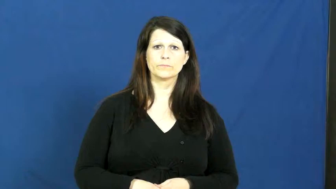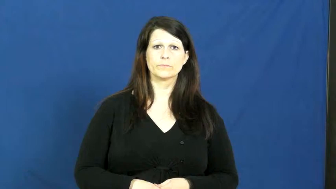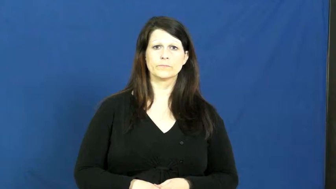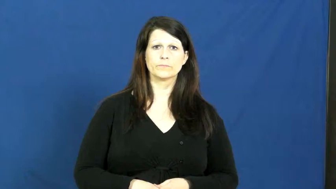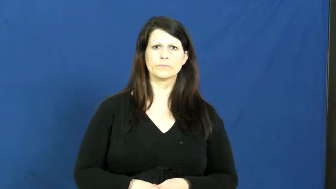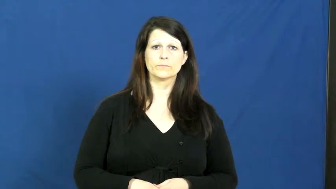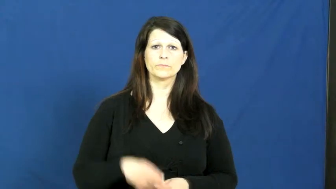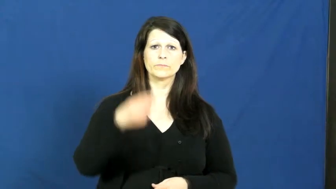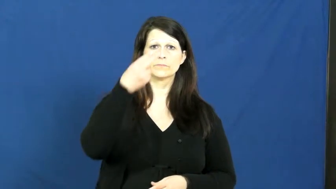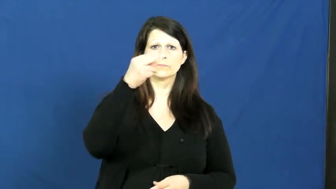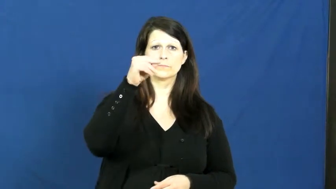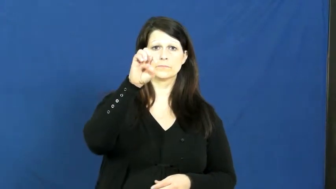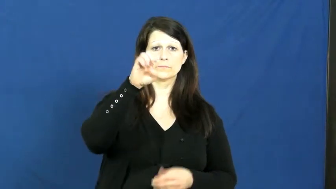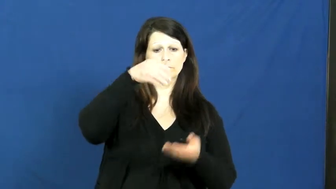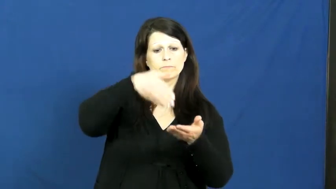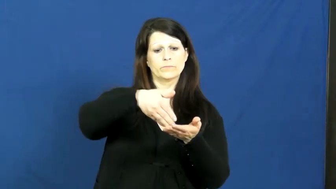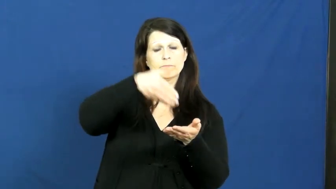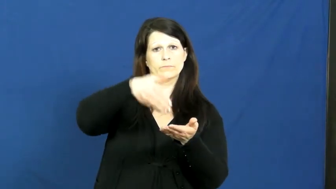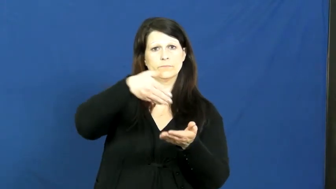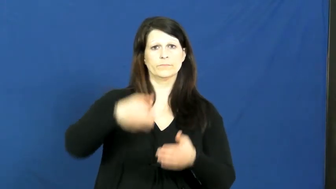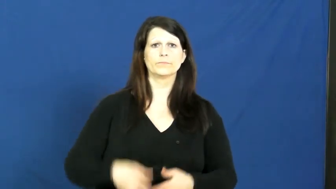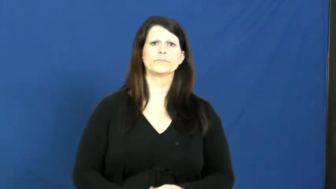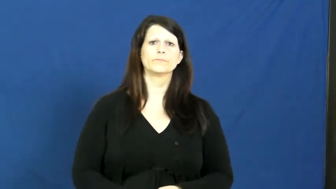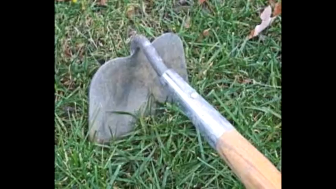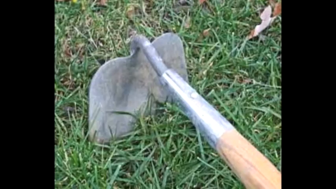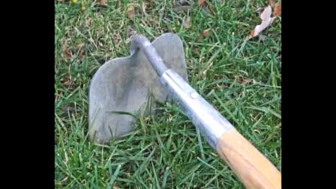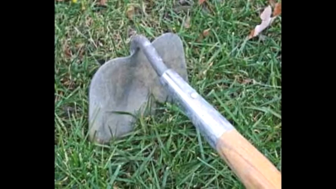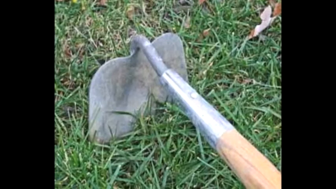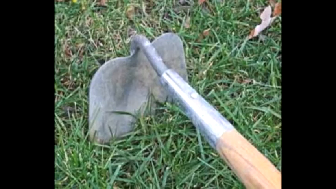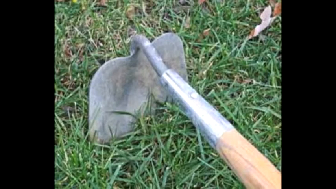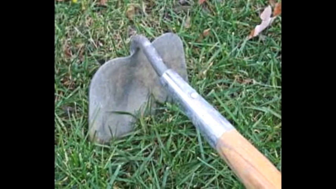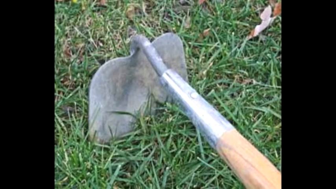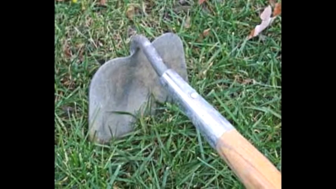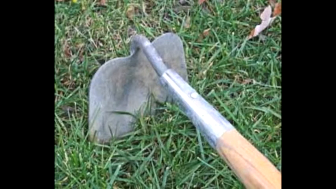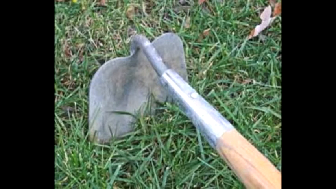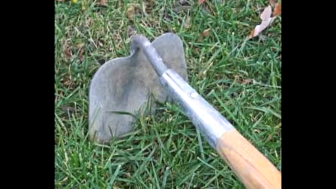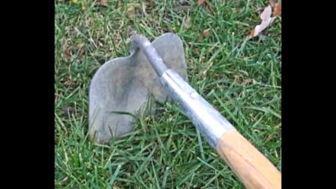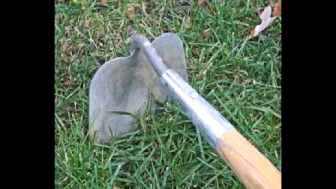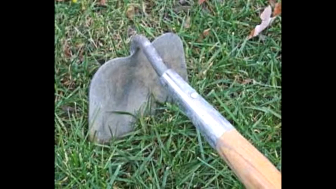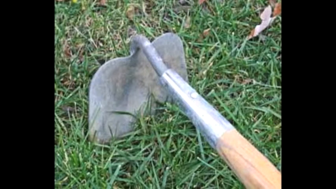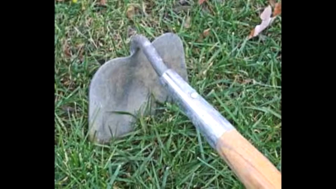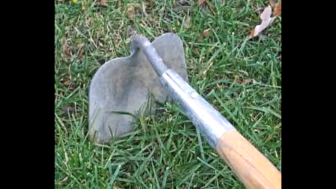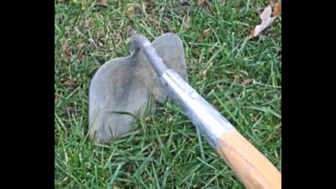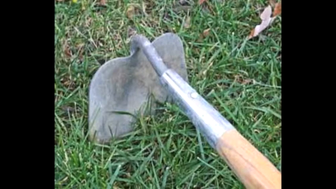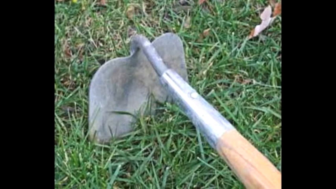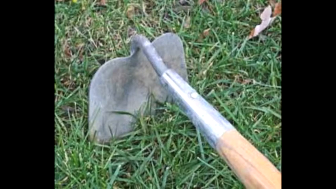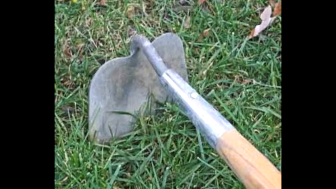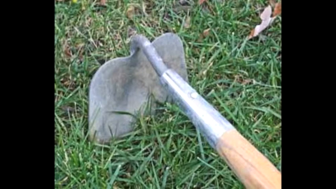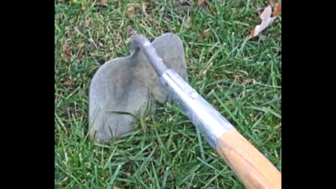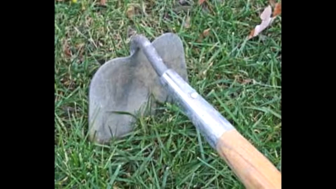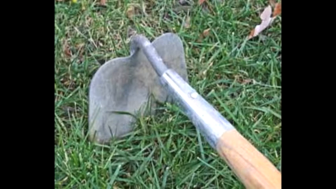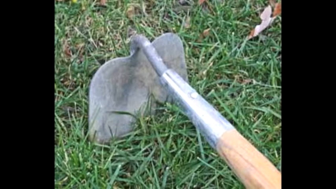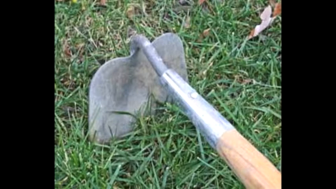hoe